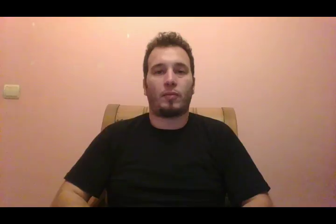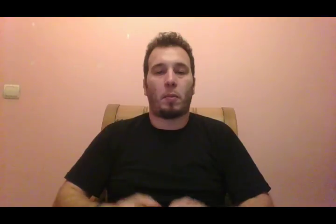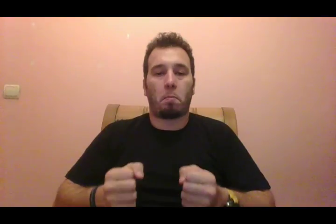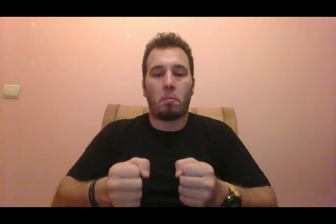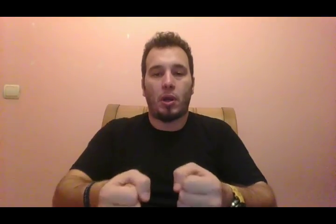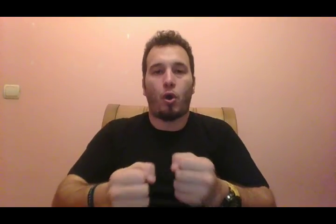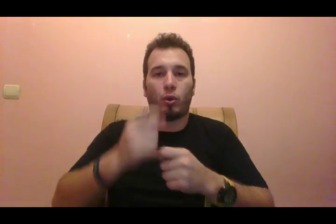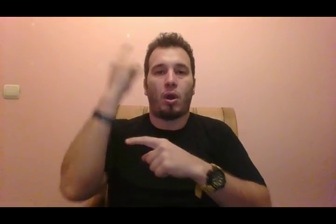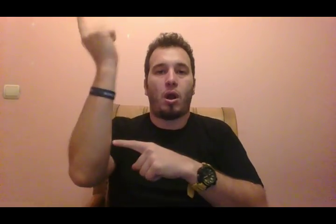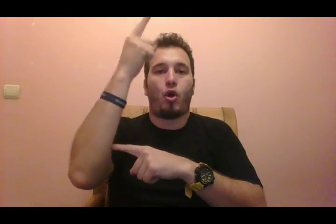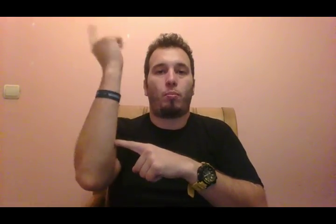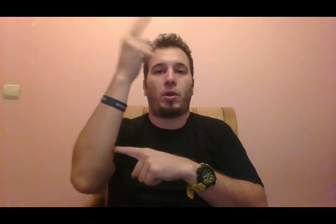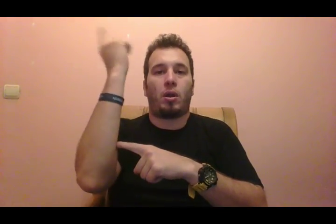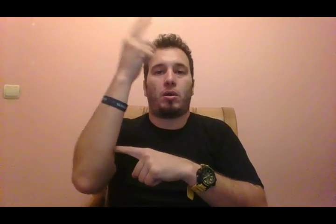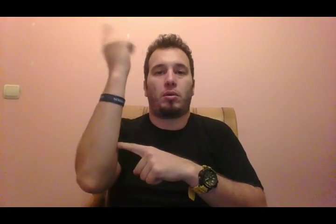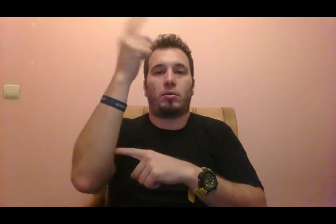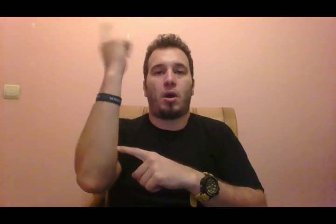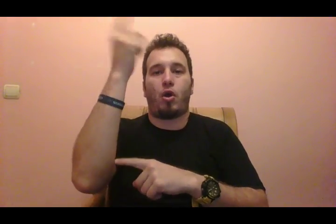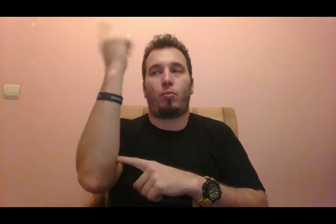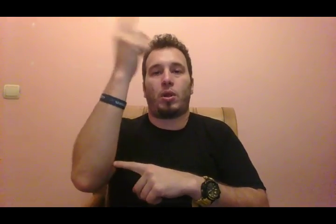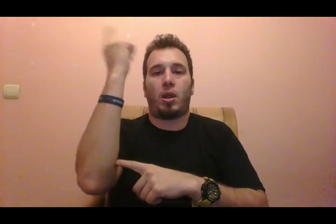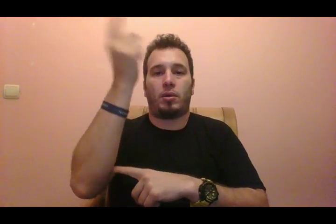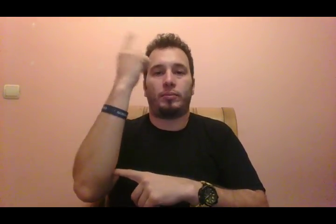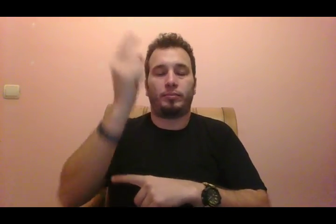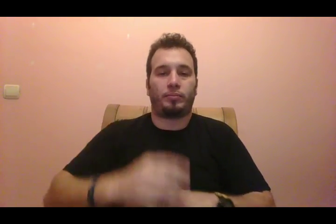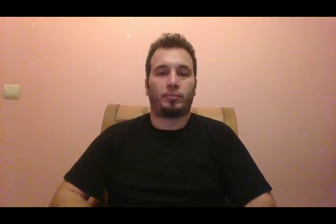helicopter